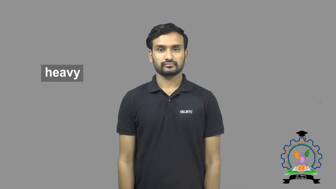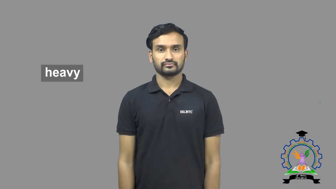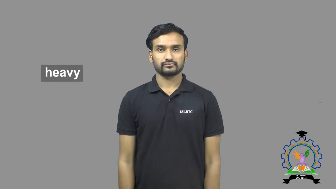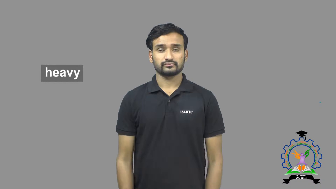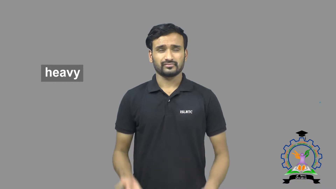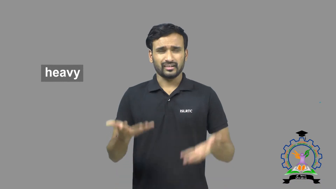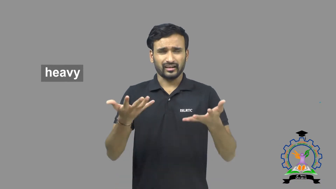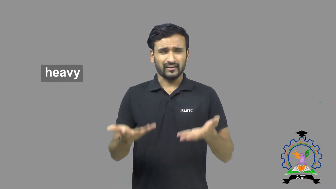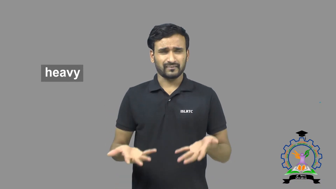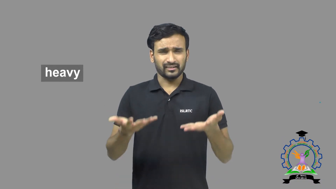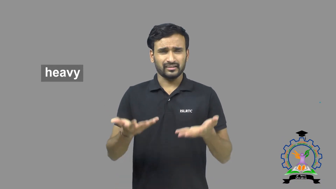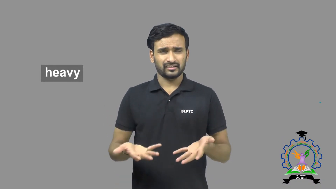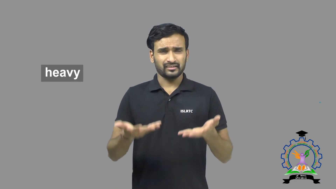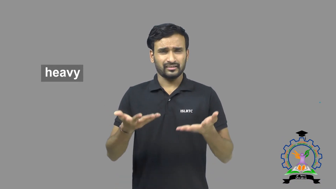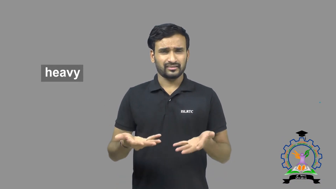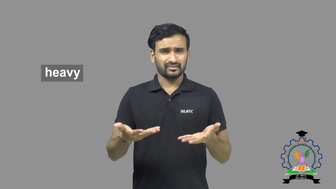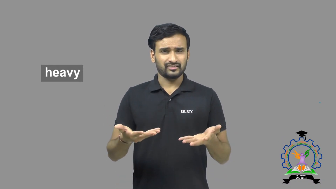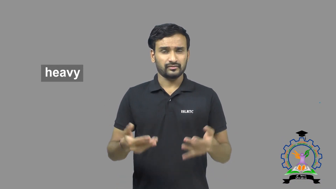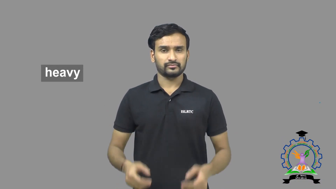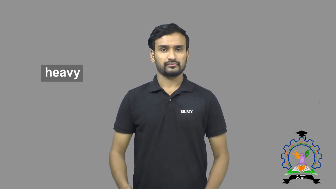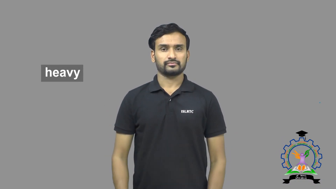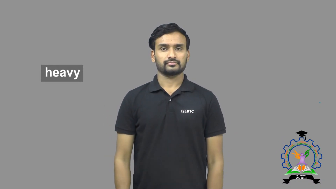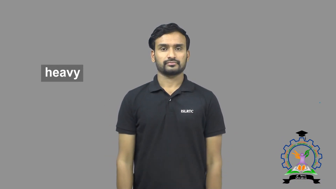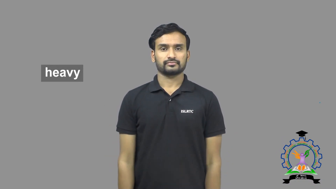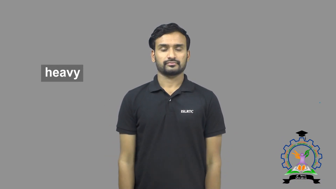heavy